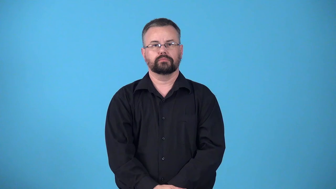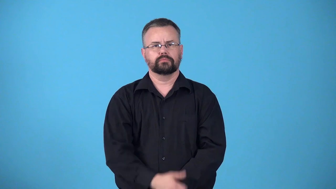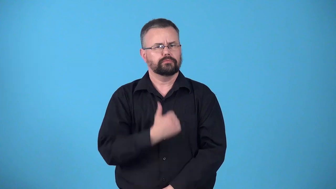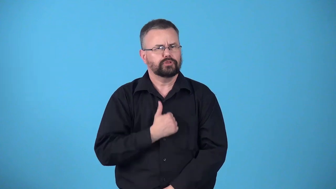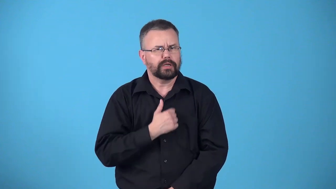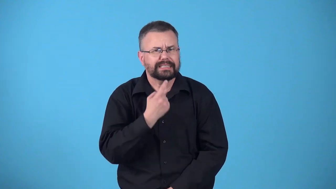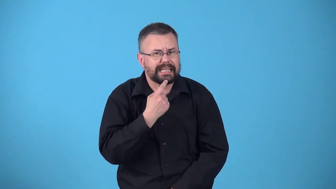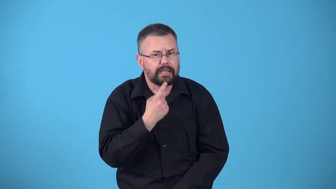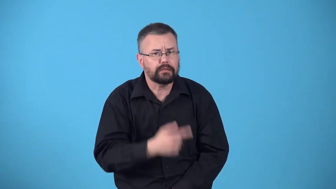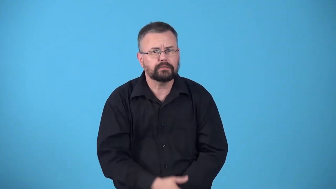come again-please repeat